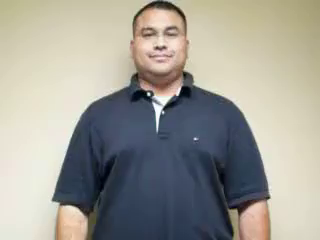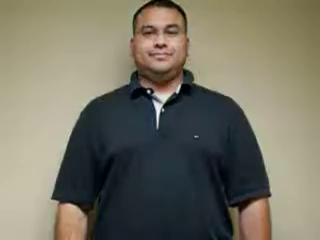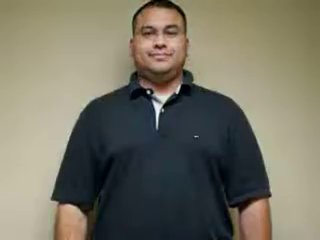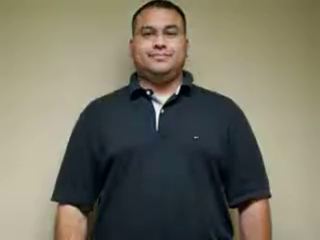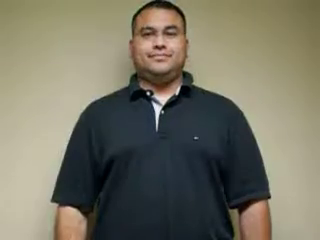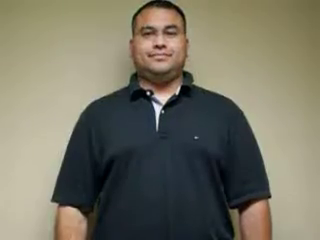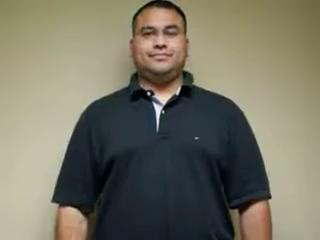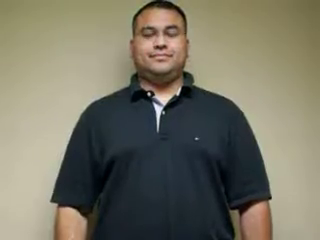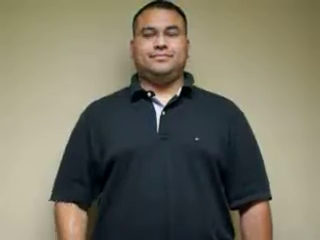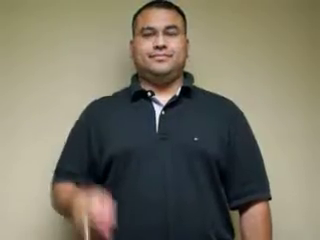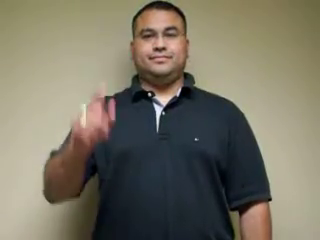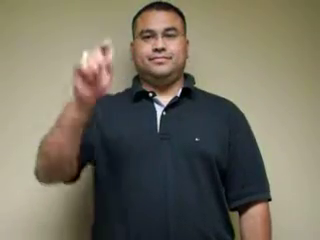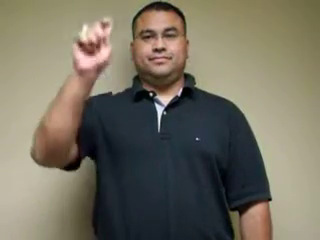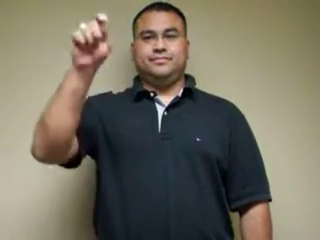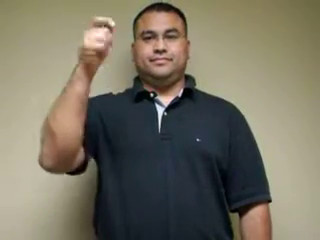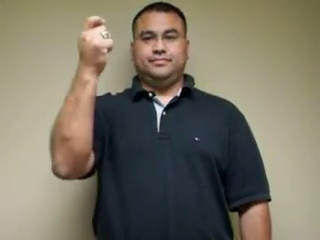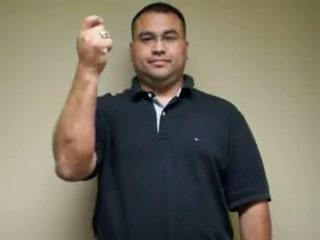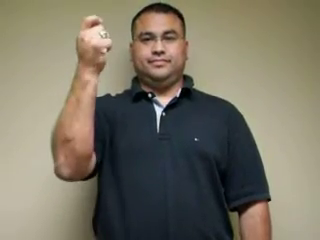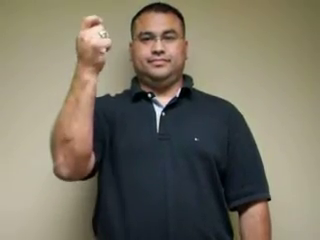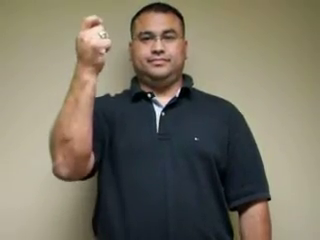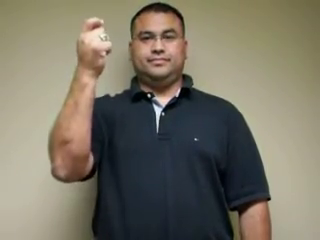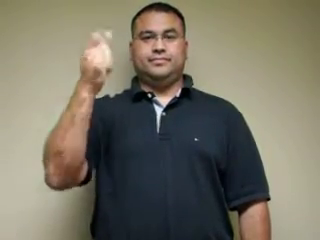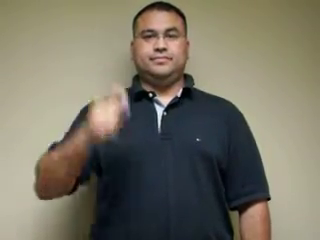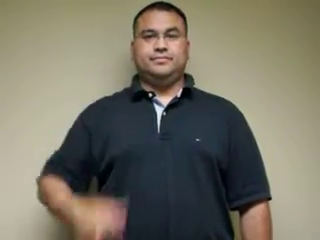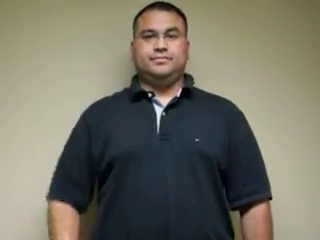Kenya